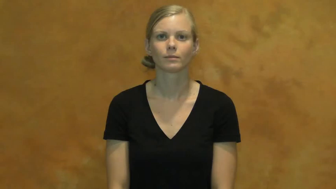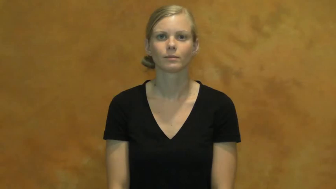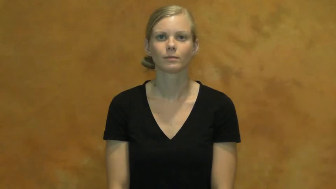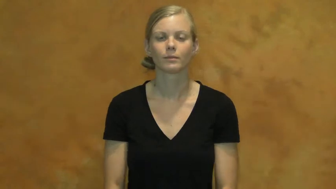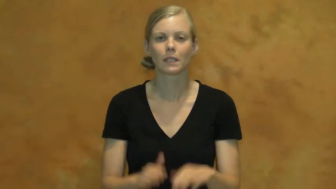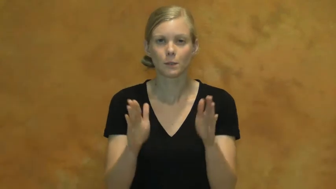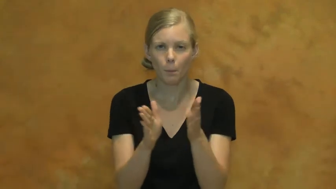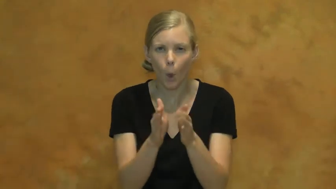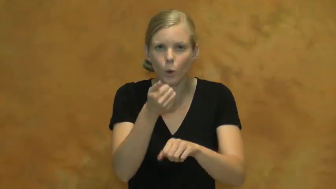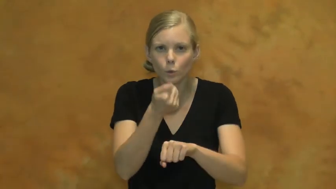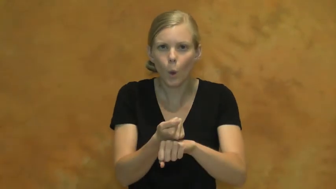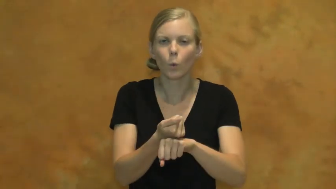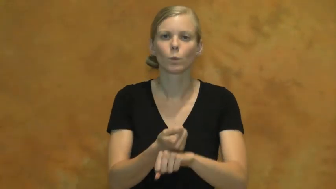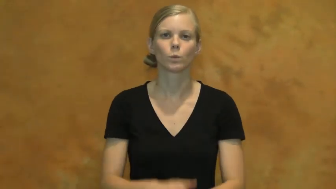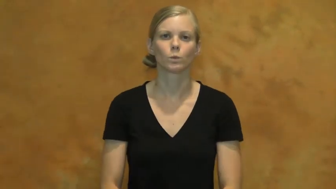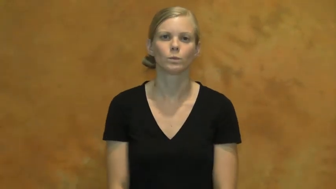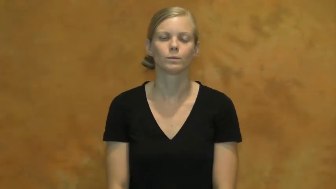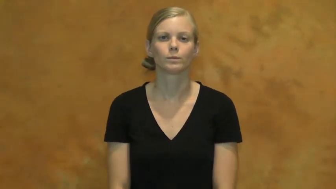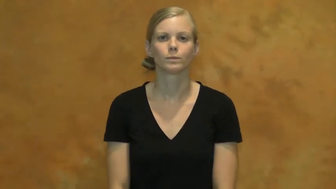pebble